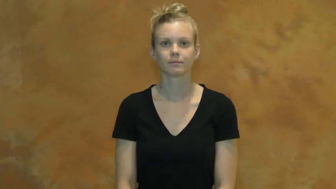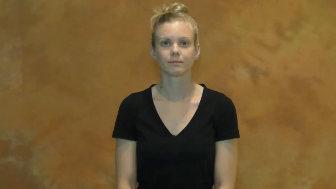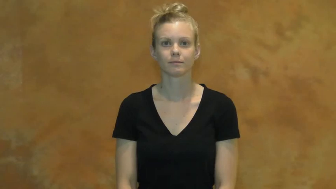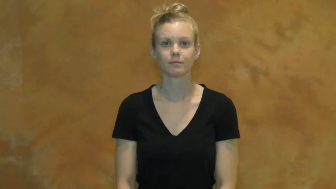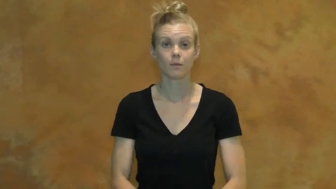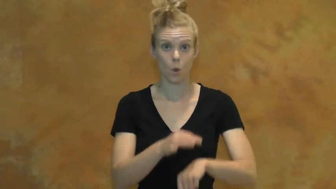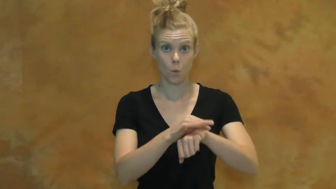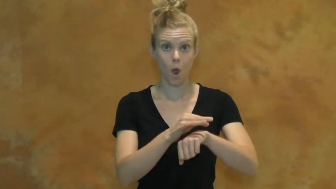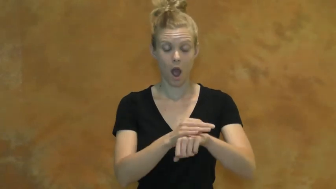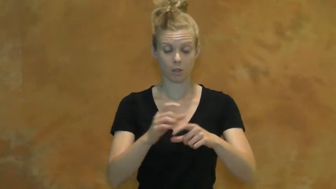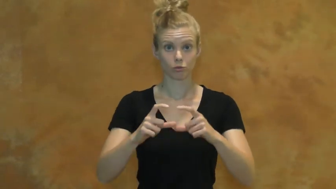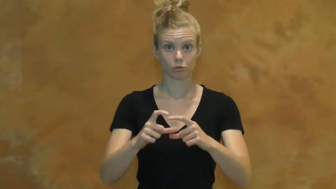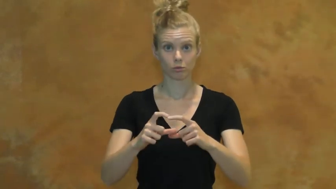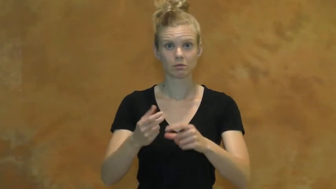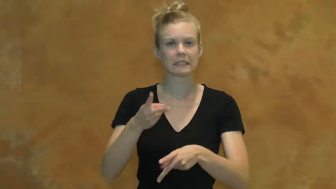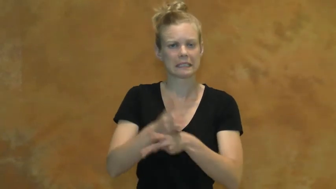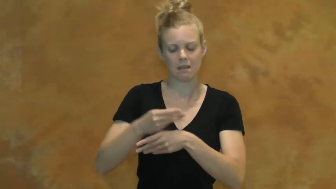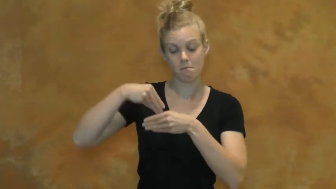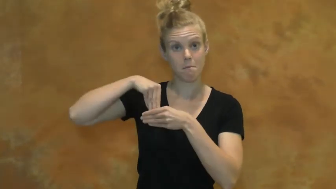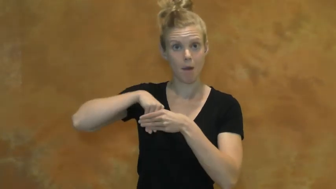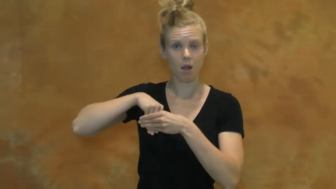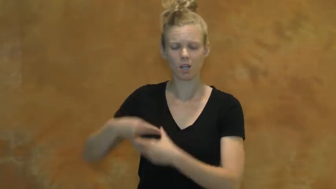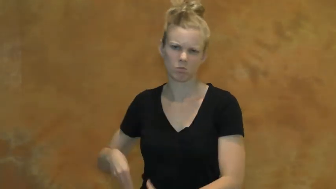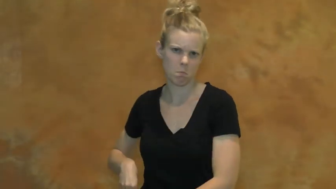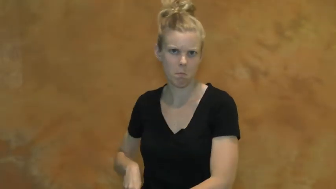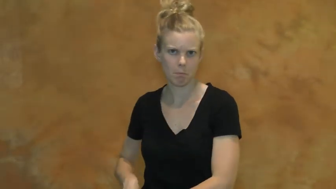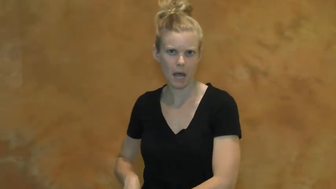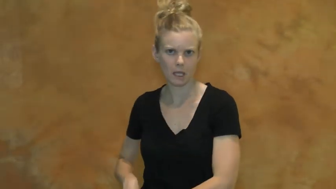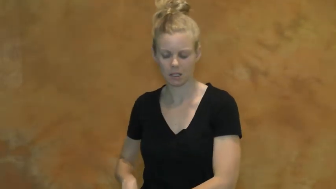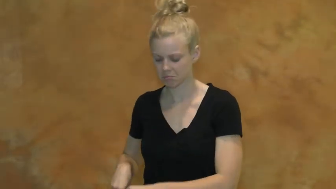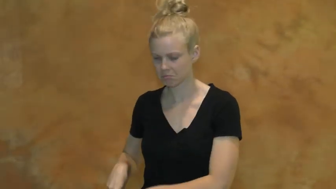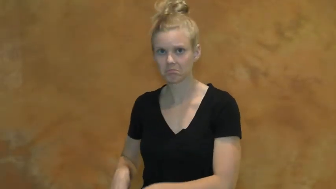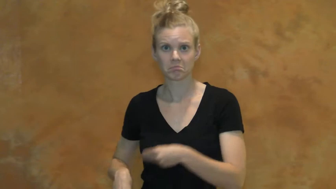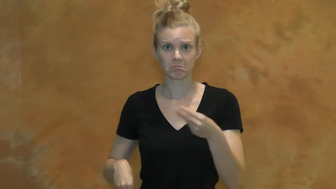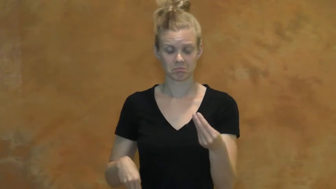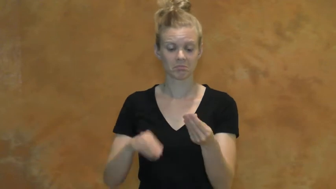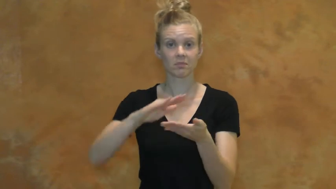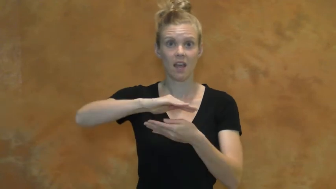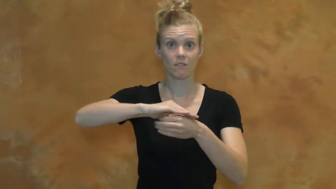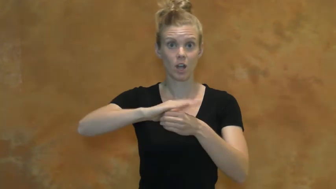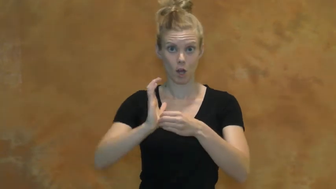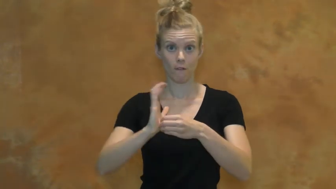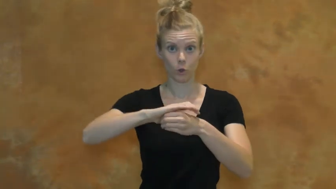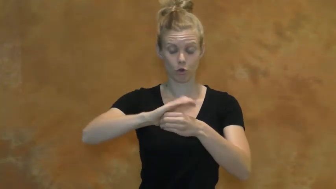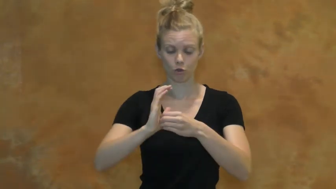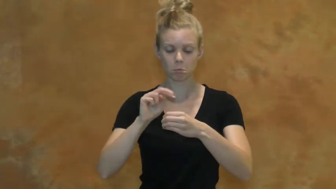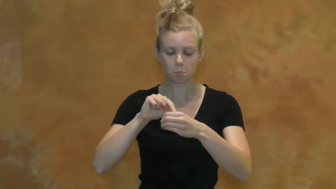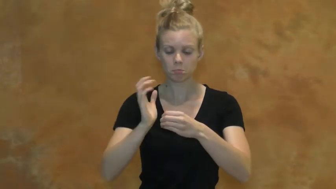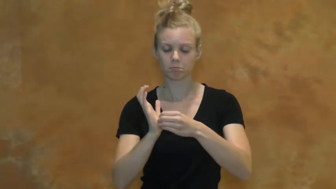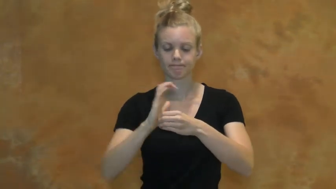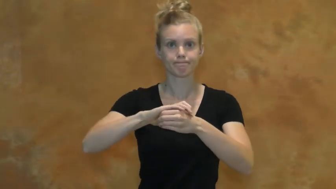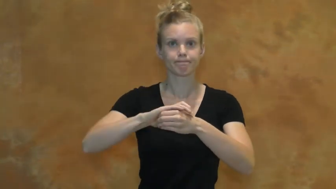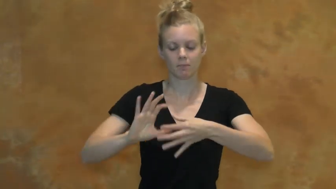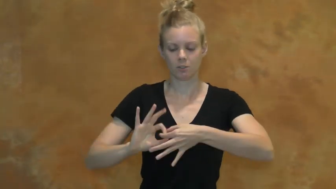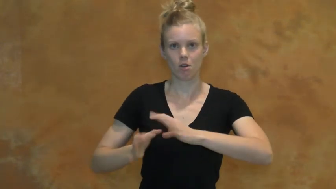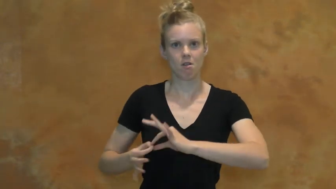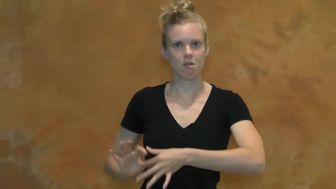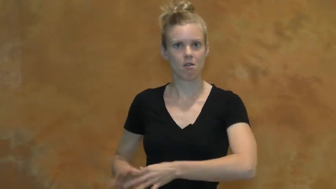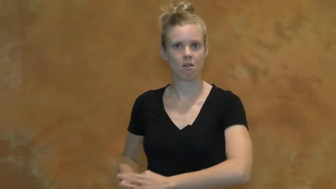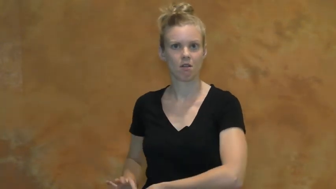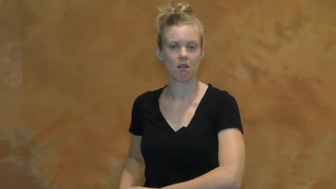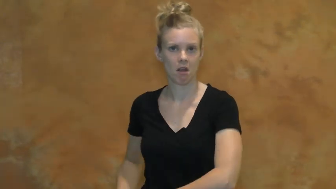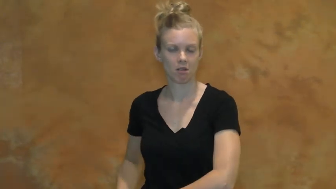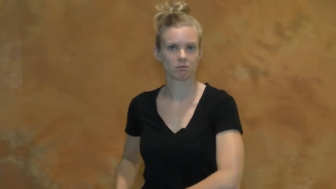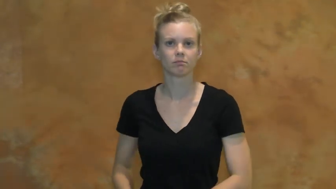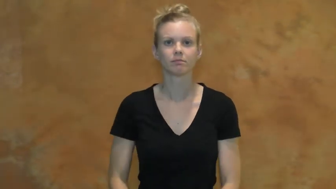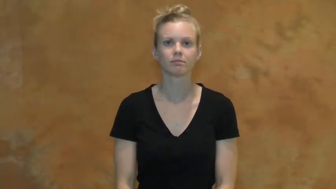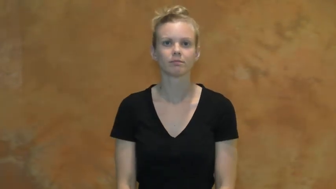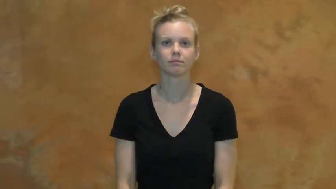pocket watch